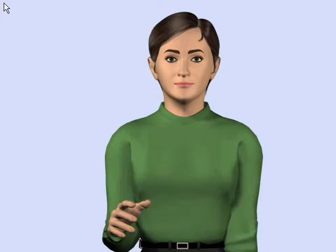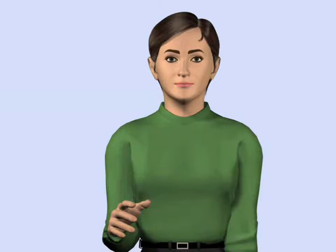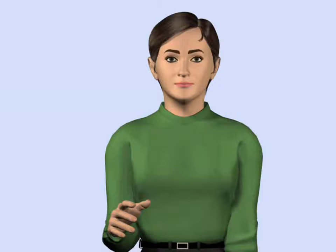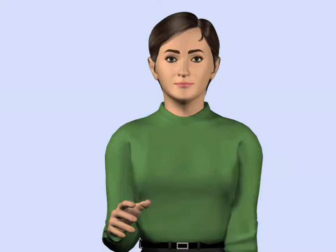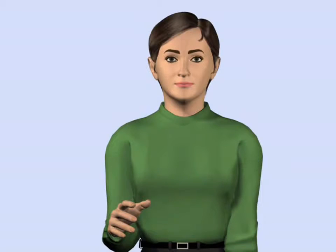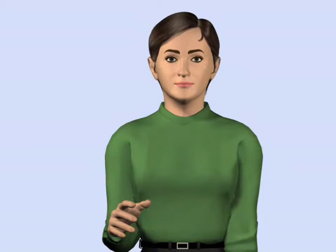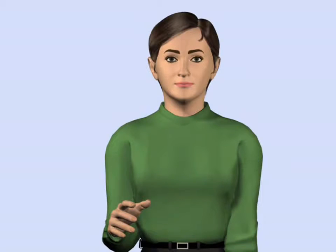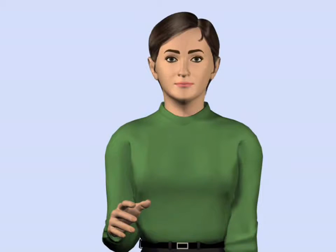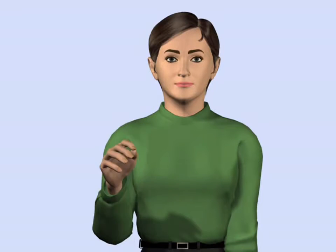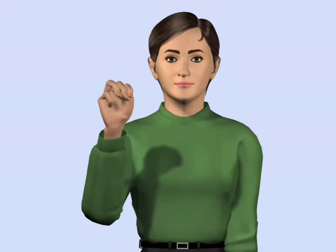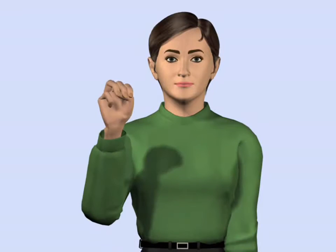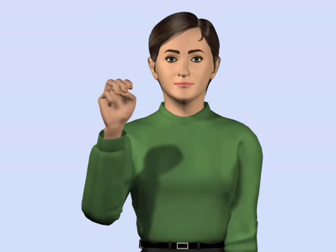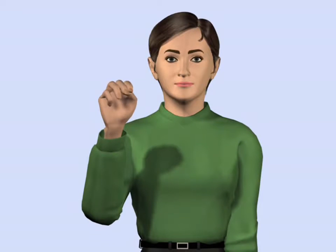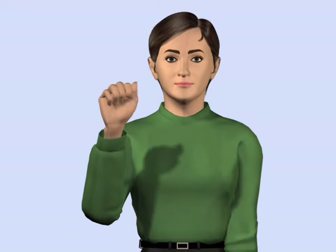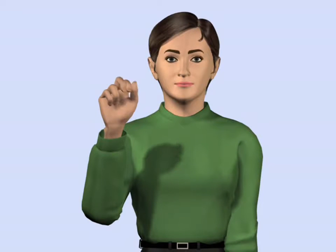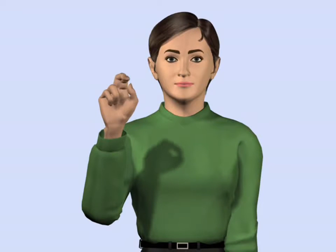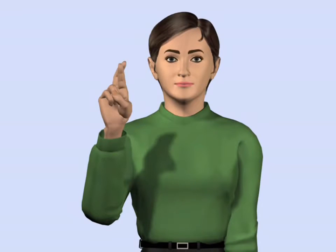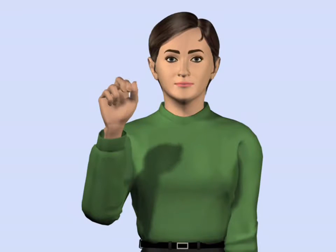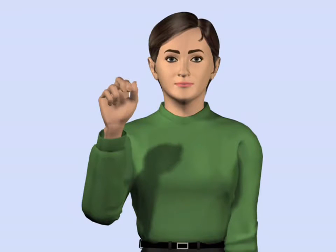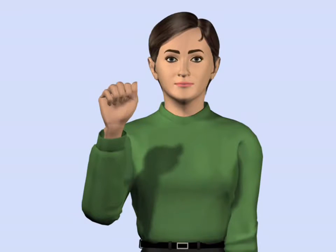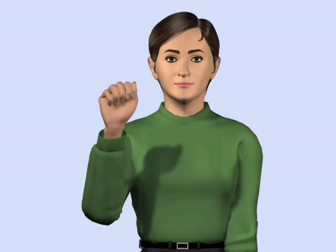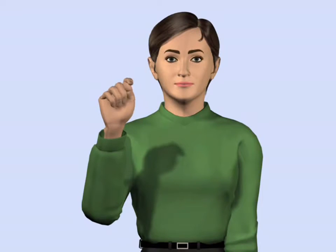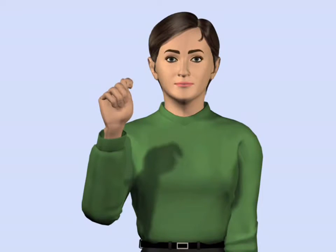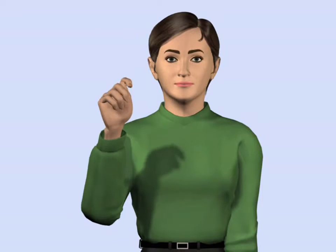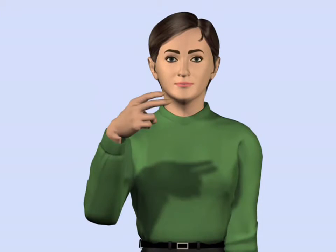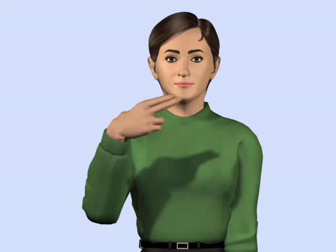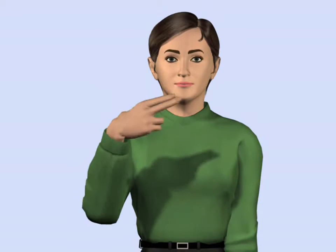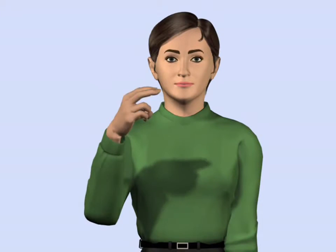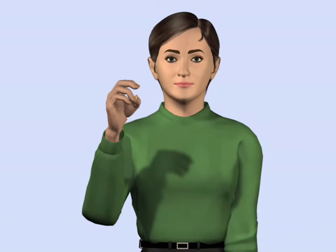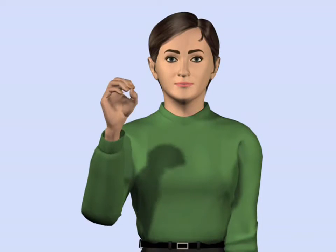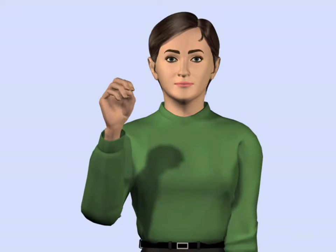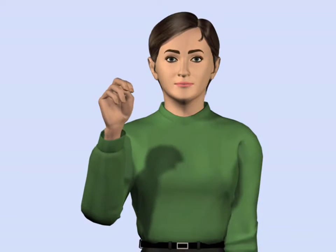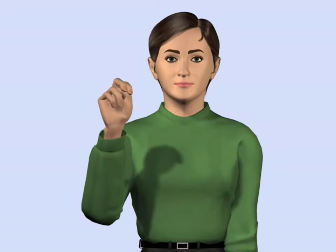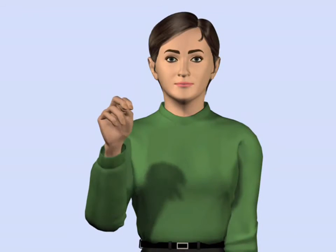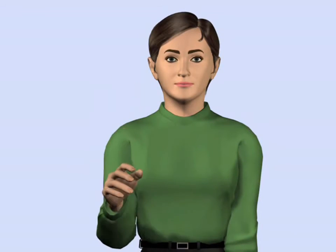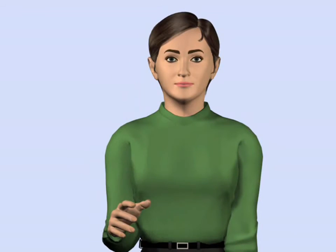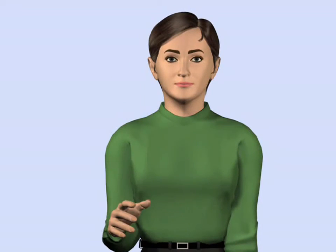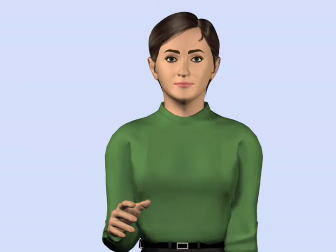marathon